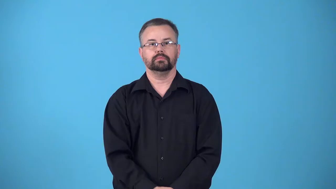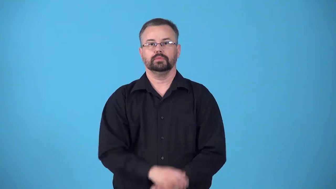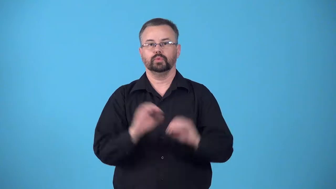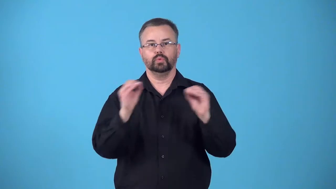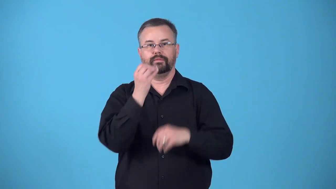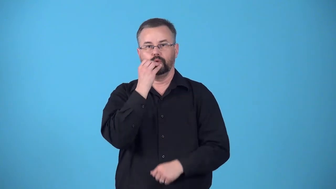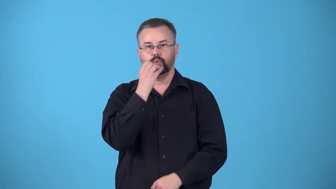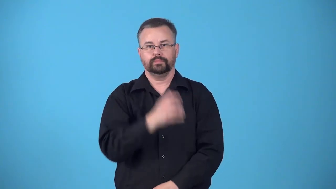foodless